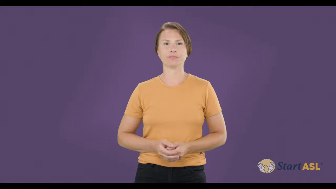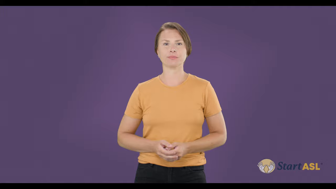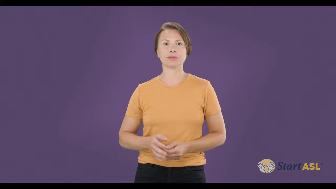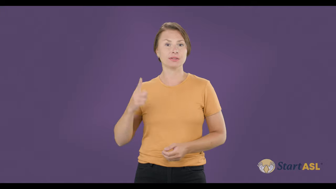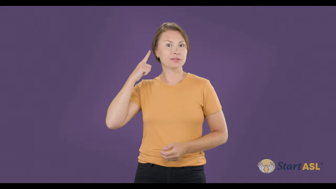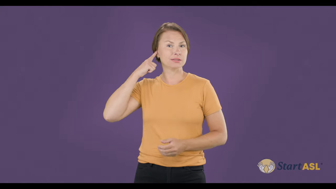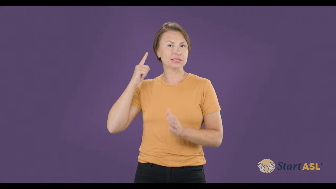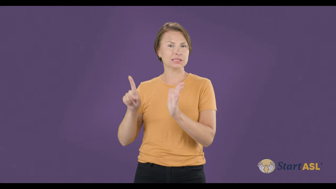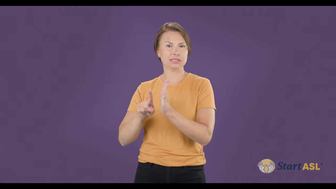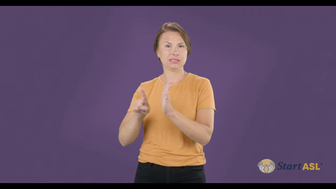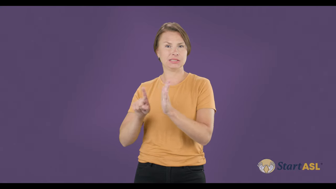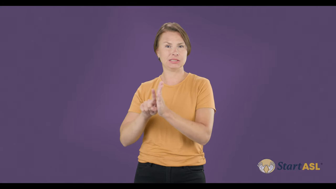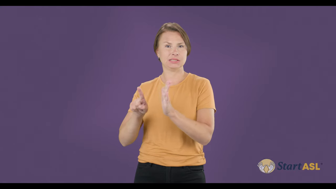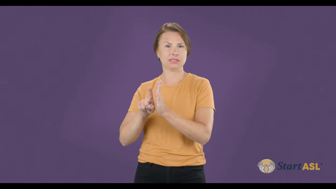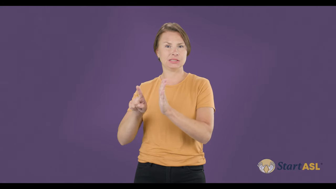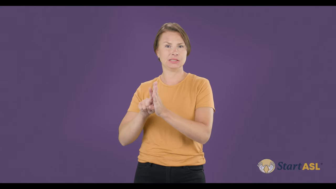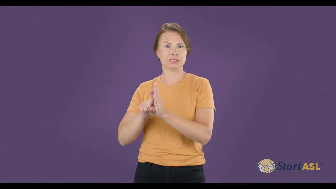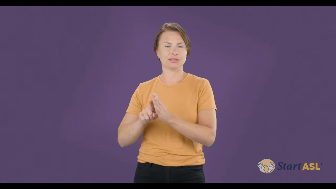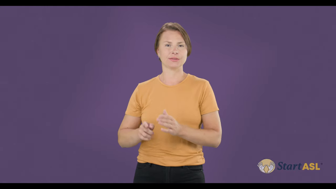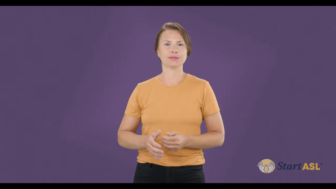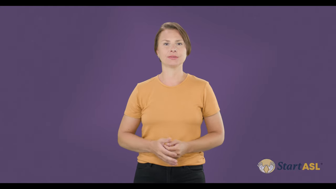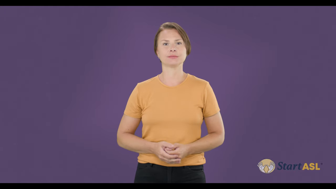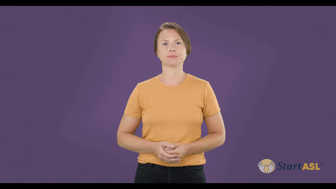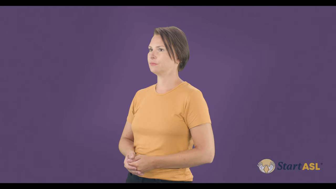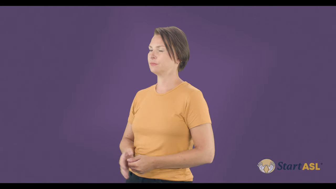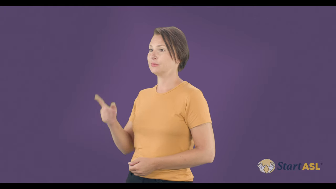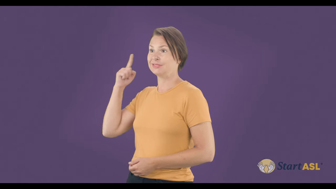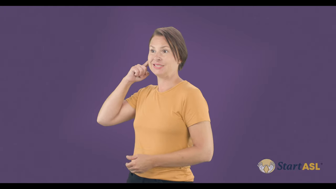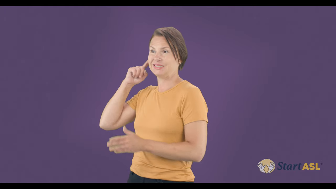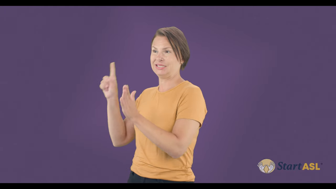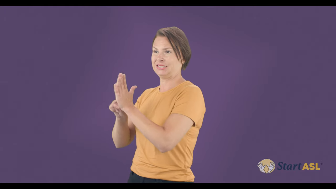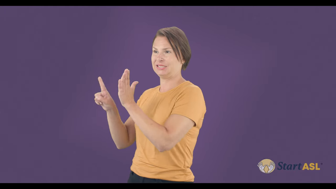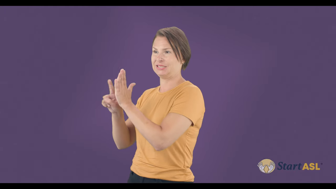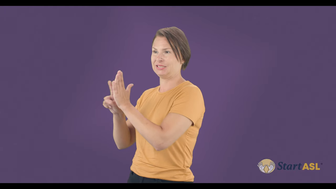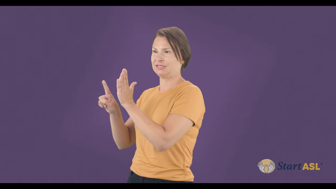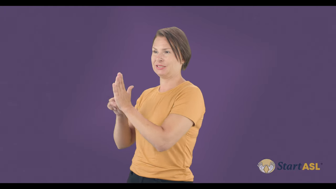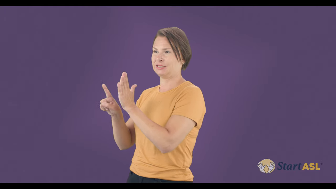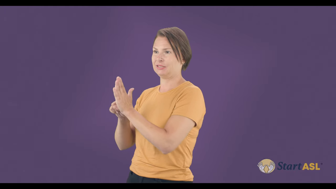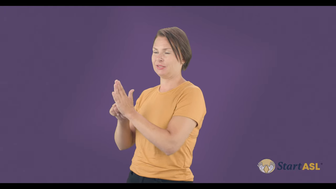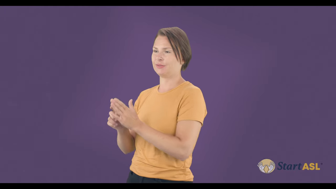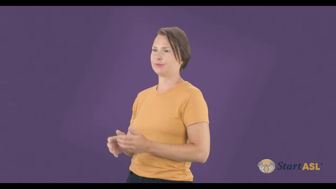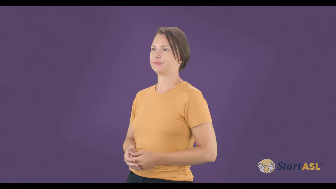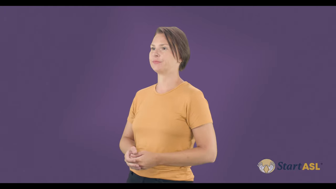tinnitus